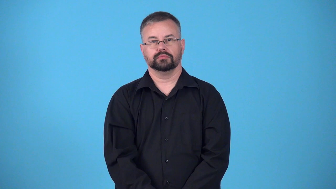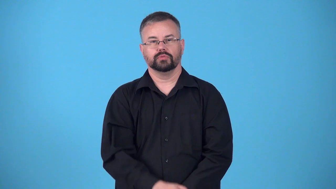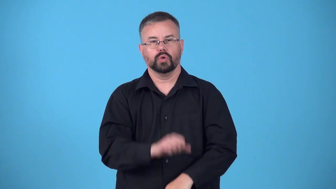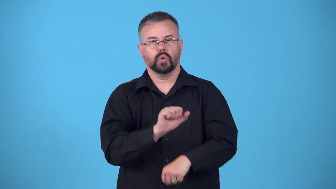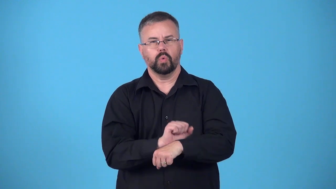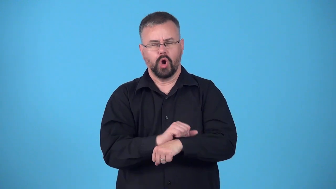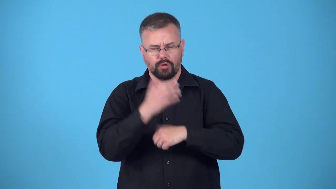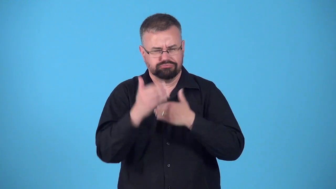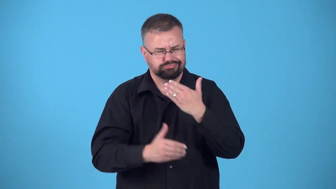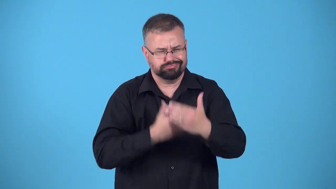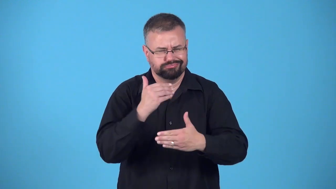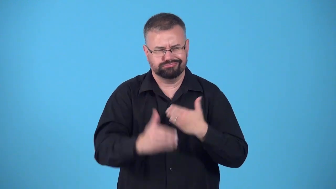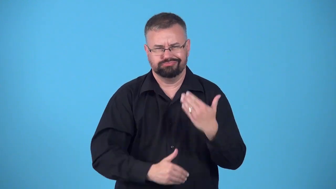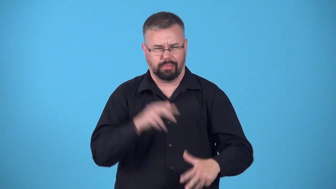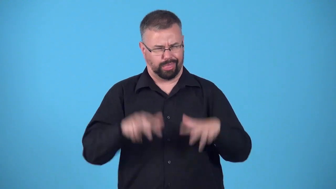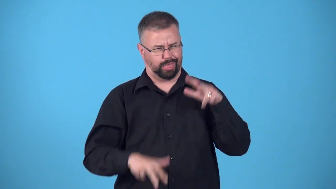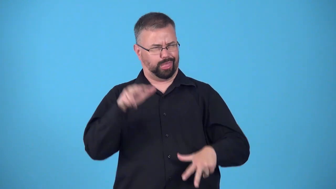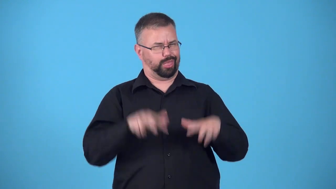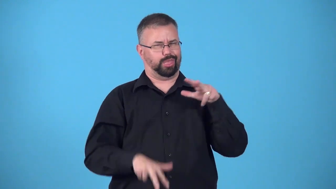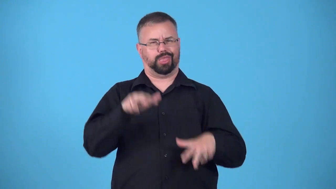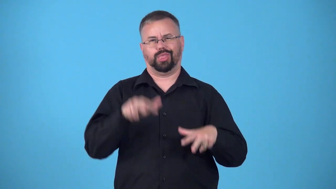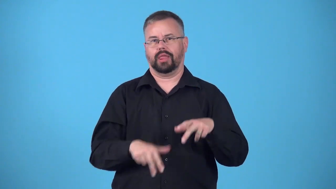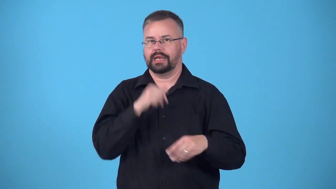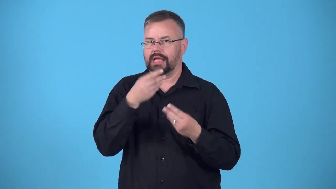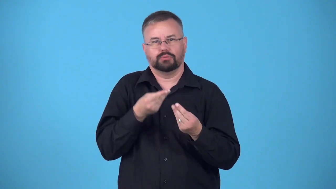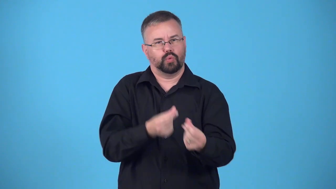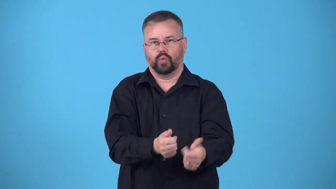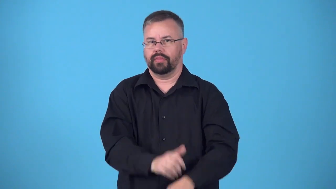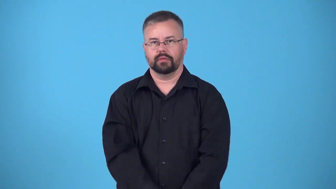sputter along